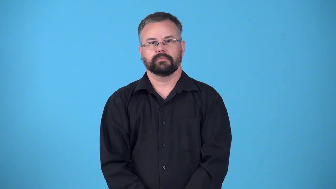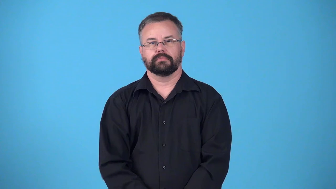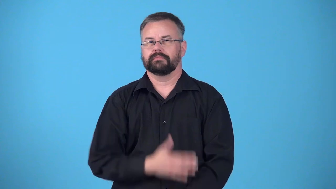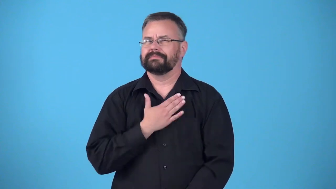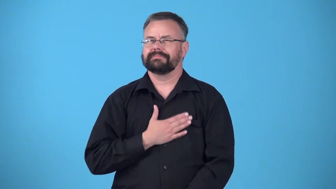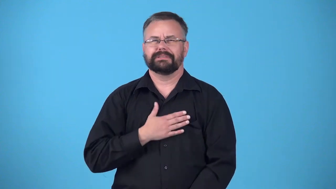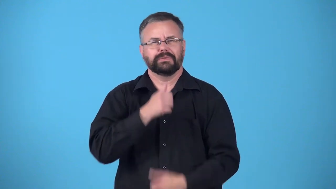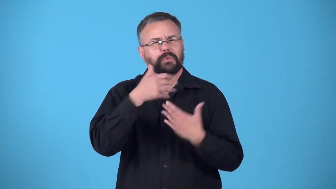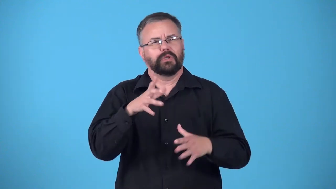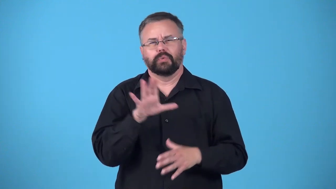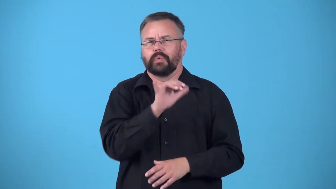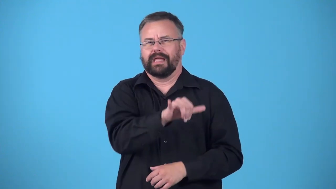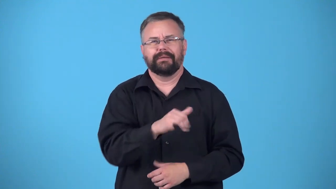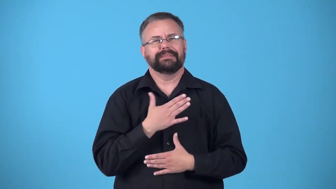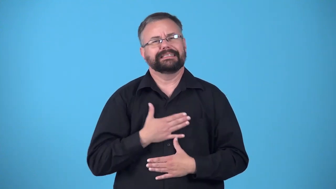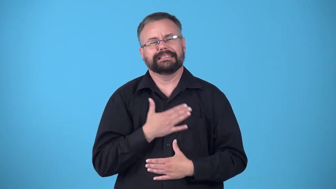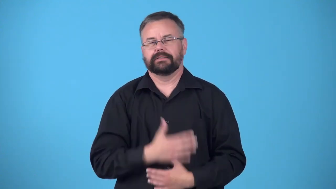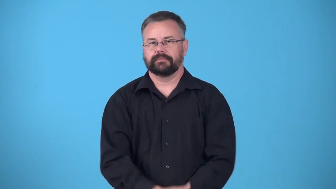beg off